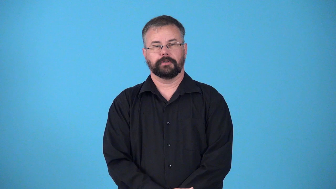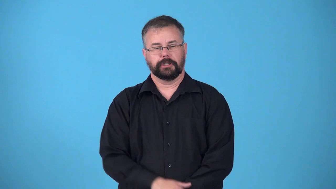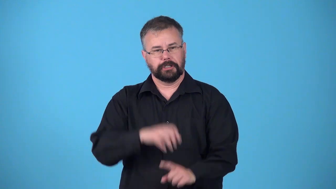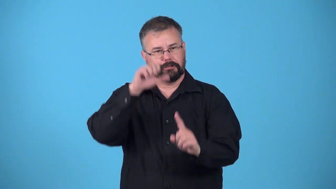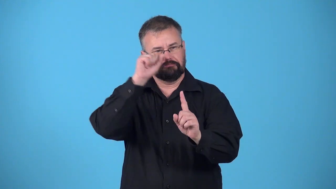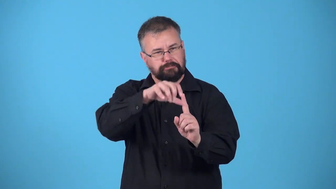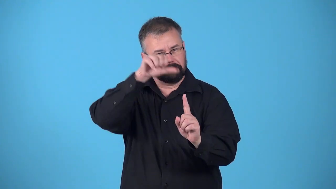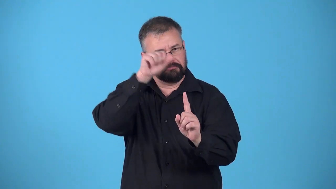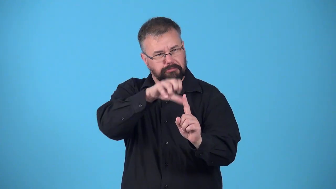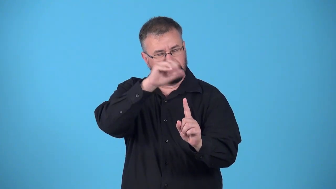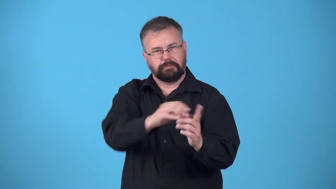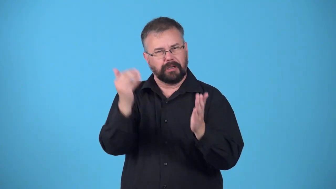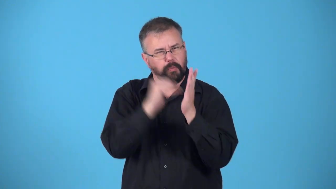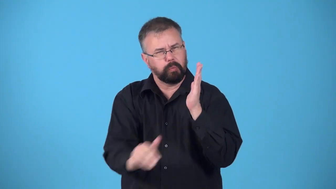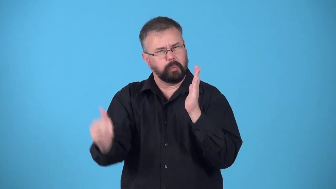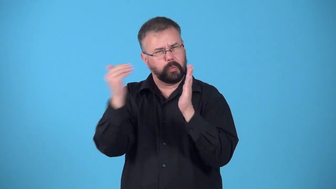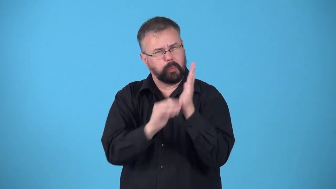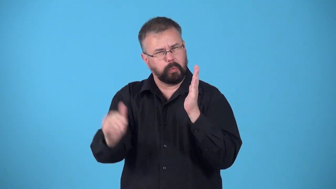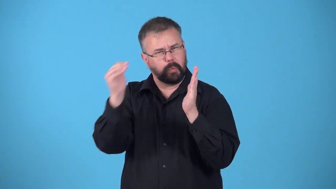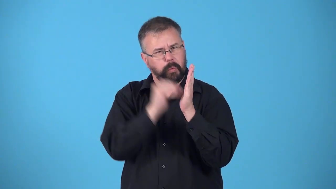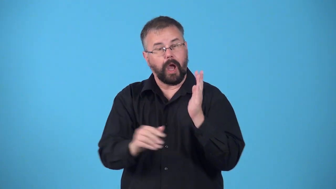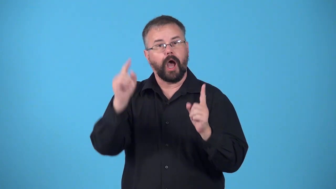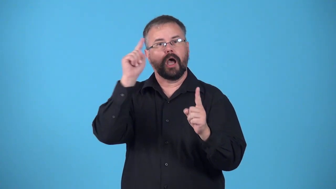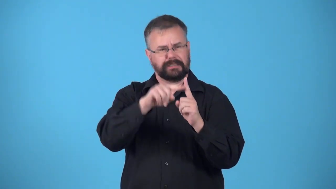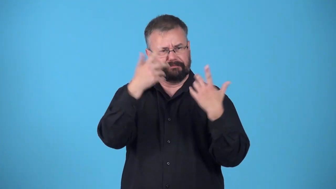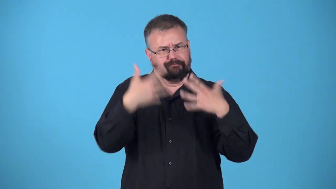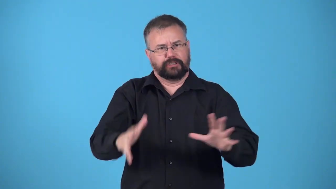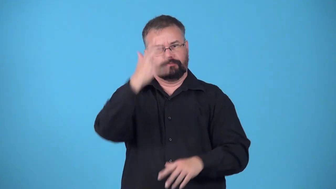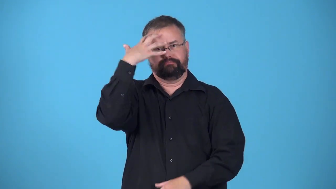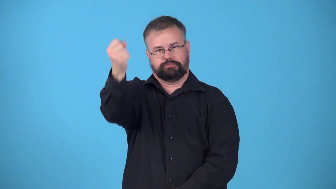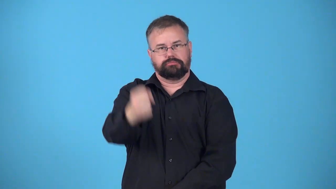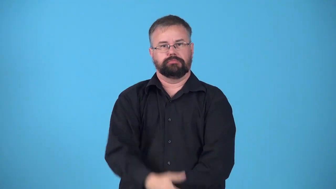drill into,drill in,drum into,hammer in, hammer into,pound in, pound into, beat into